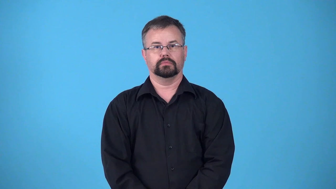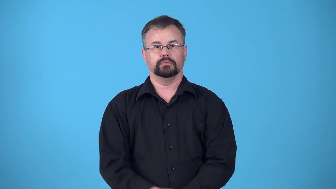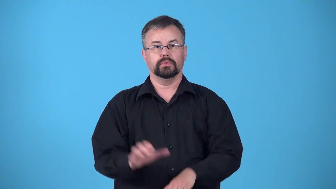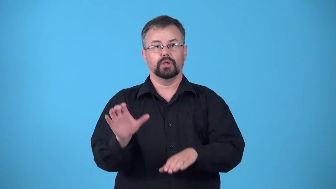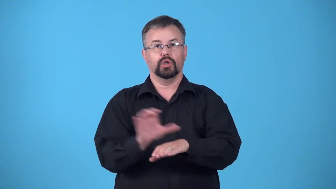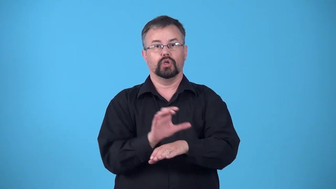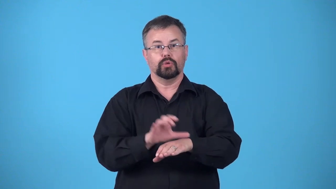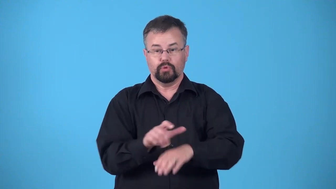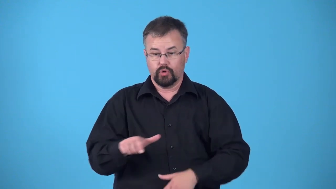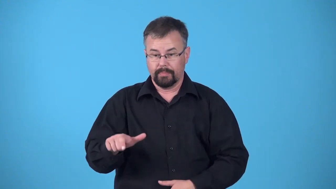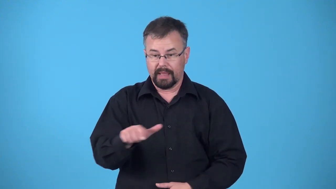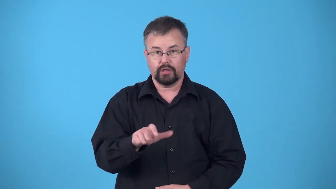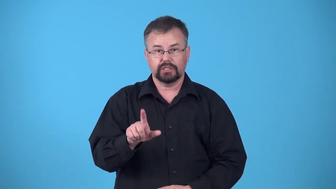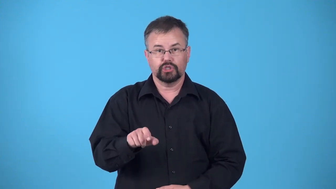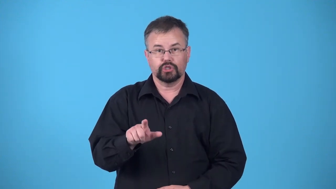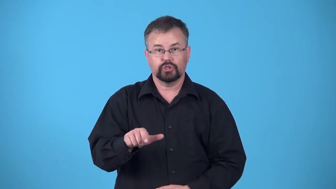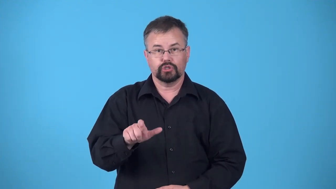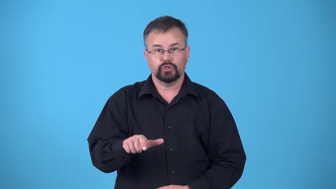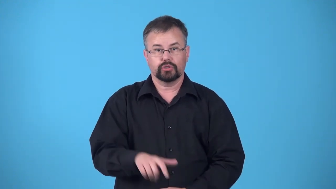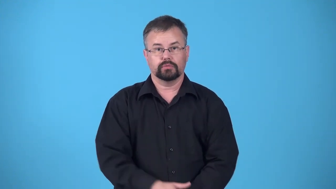click, click on mouse